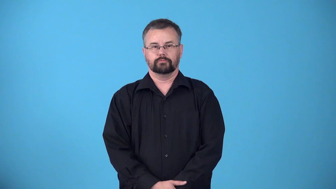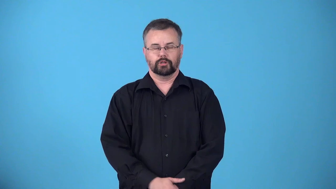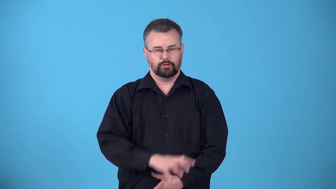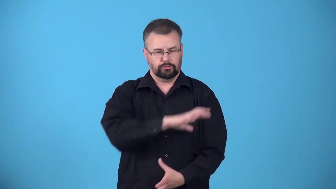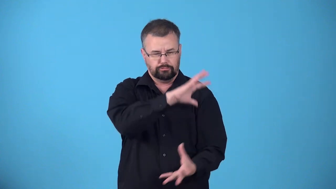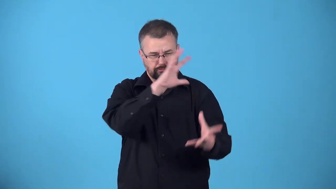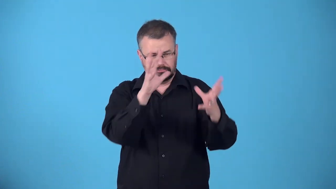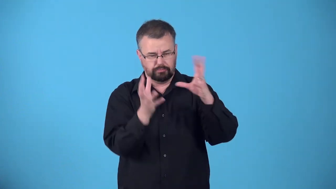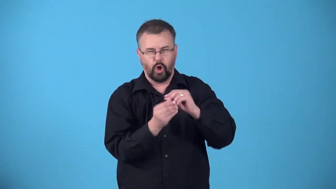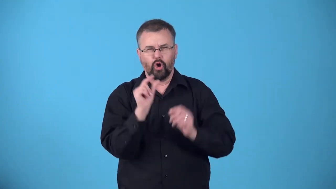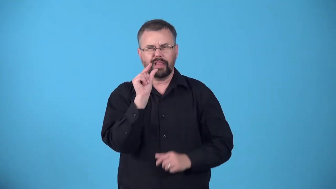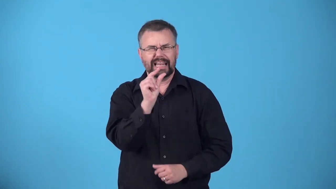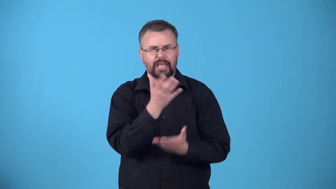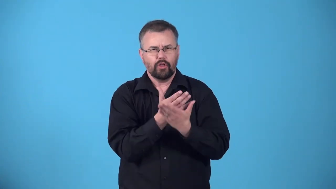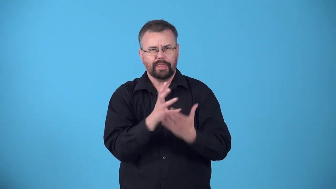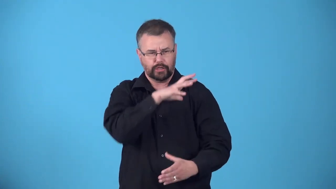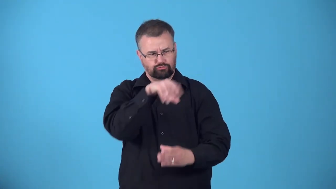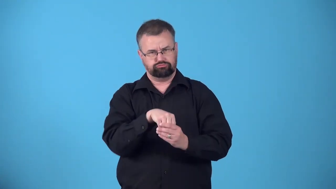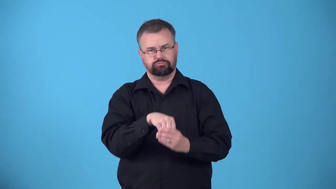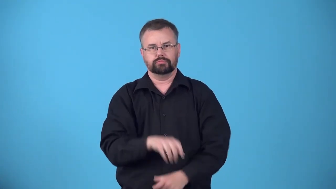all that jazz